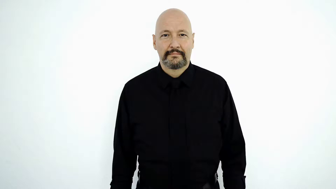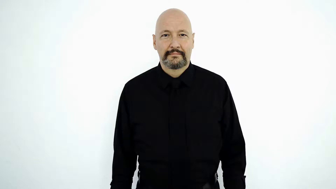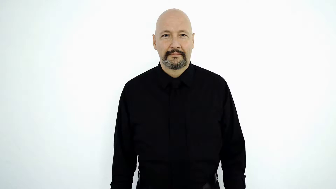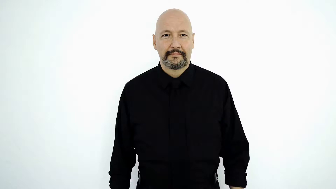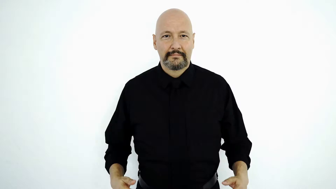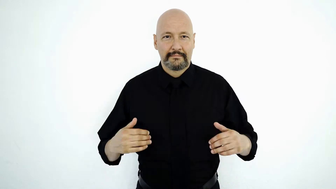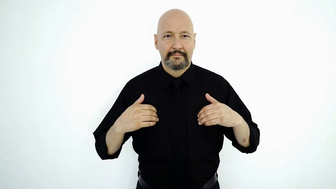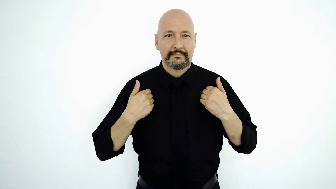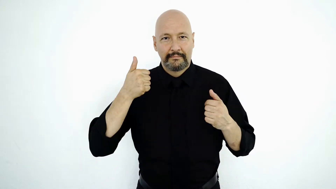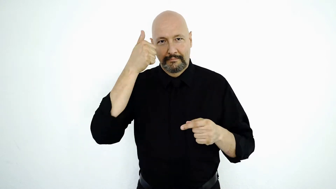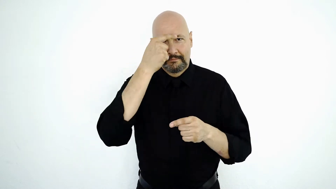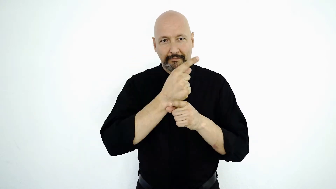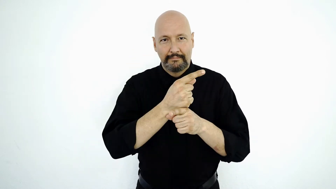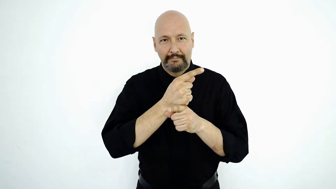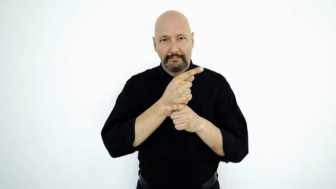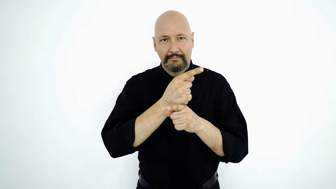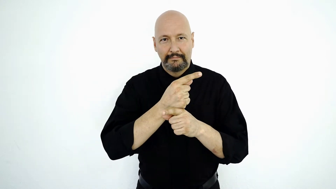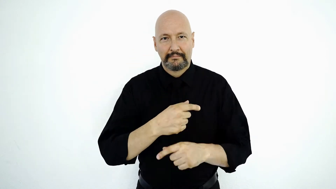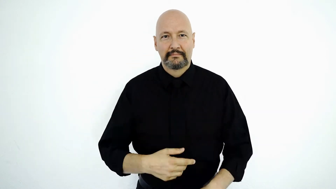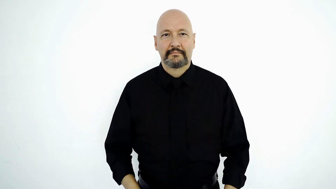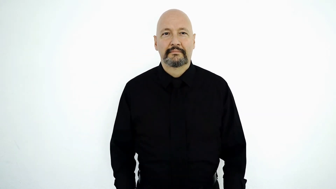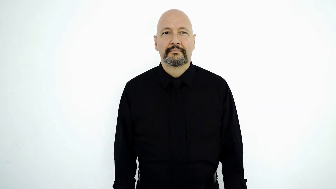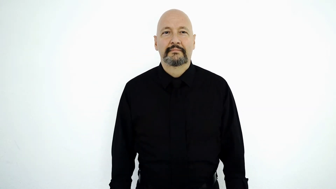younger-brother-[YOUNG-BROTHER]